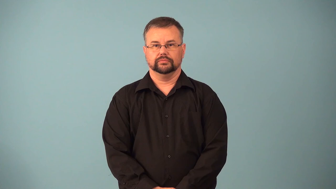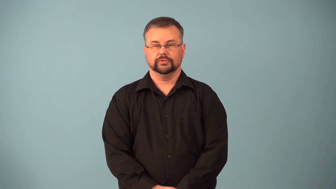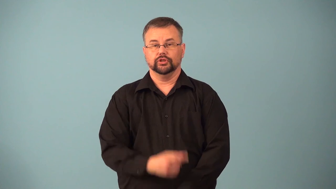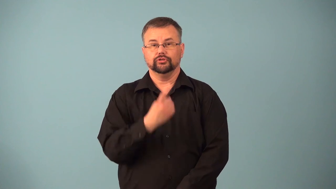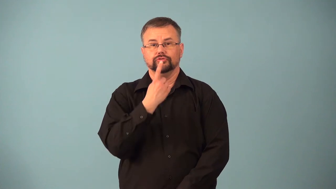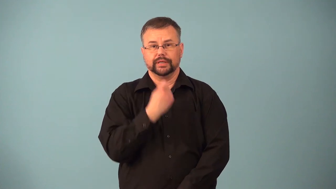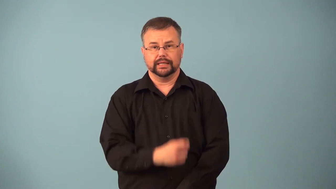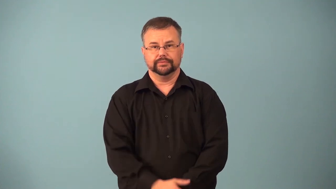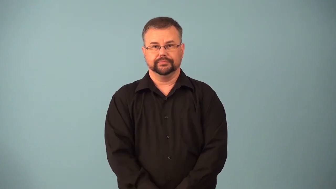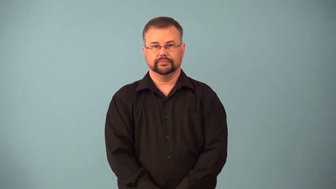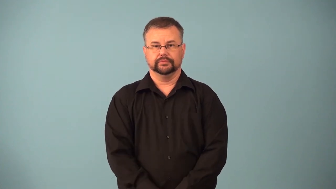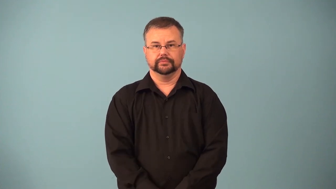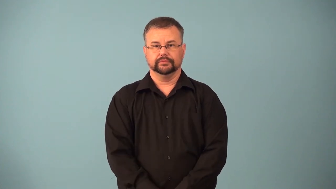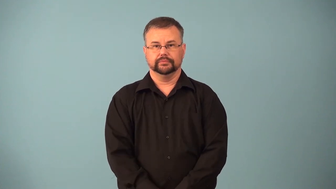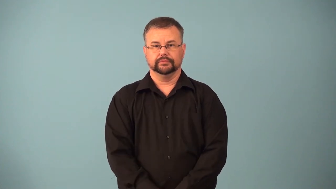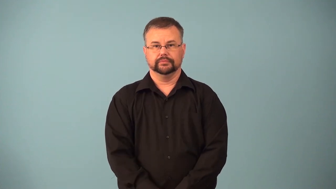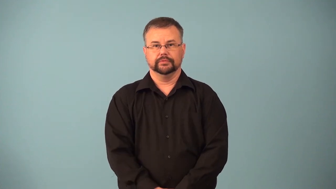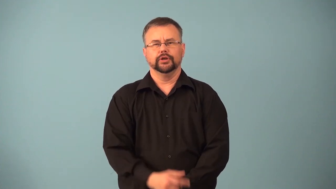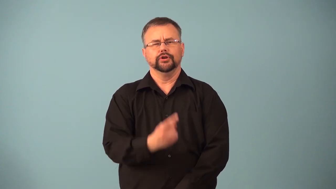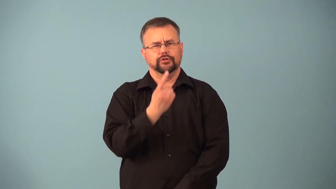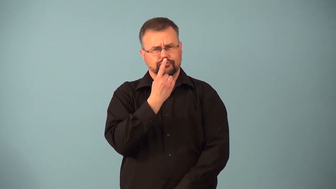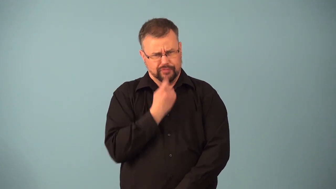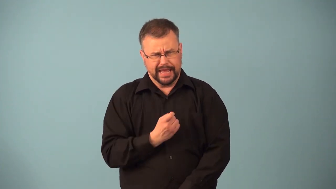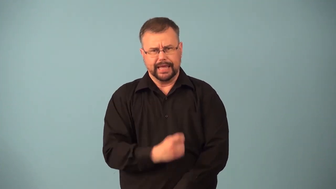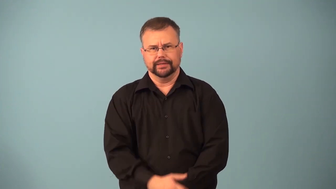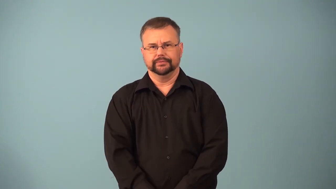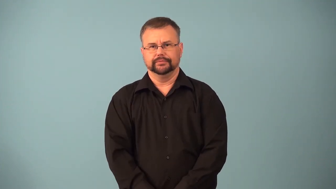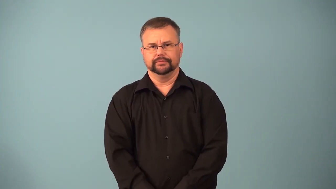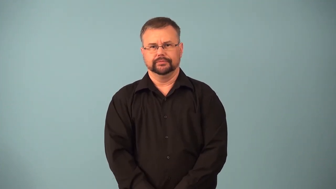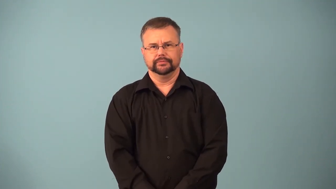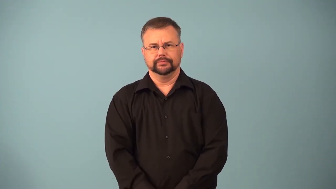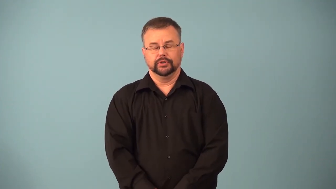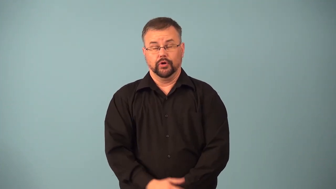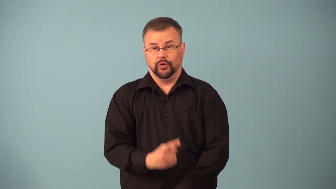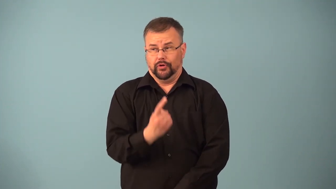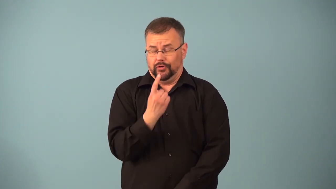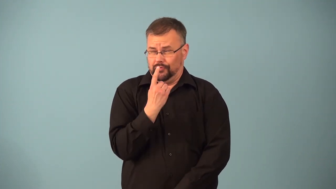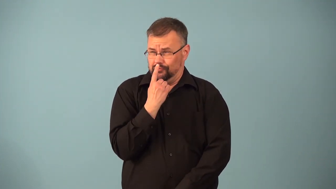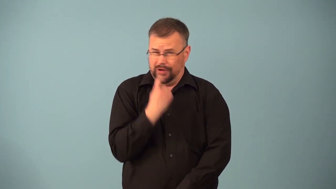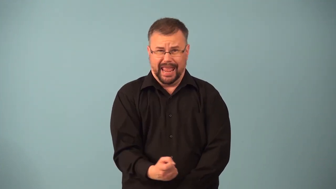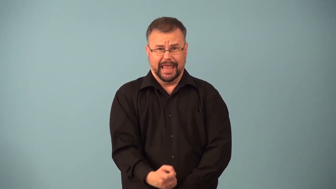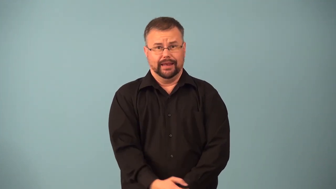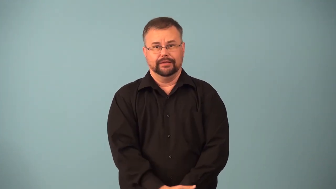fiery,fierier,fieriest